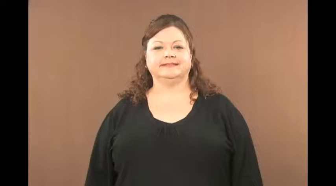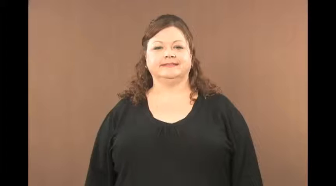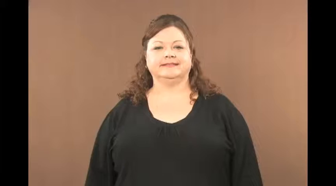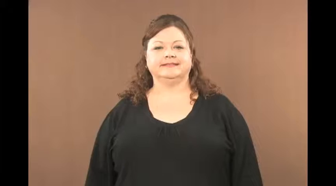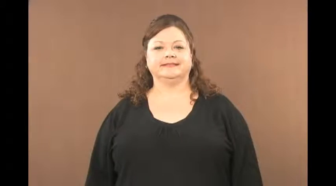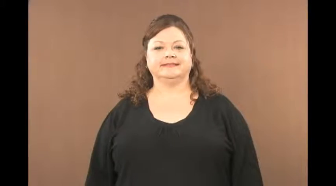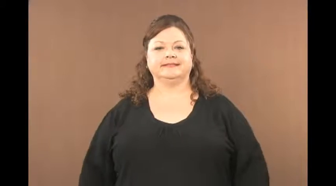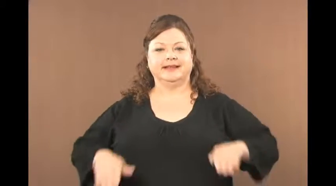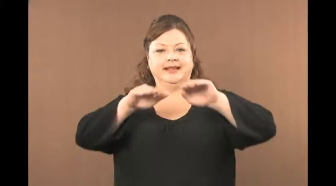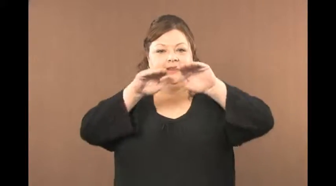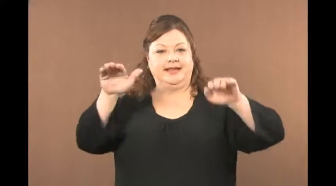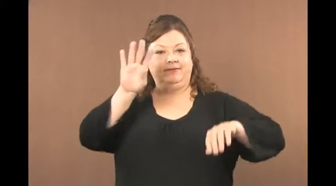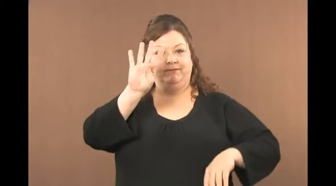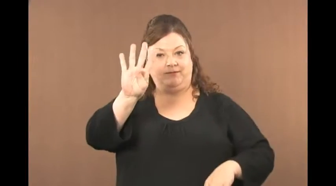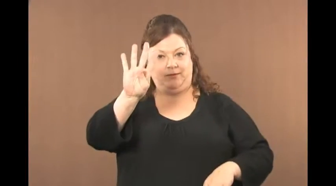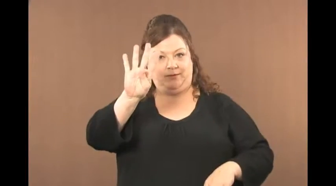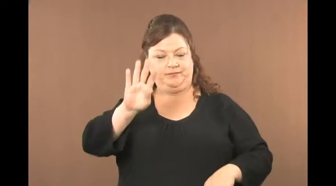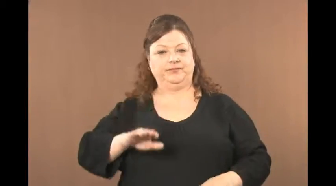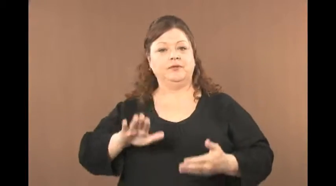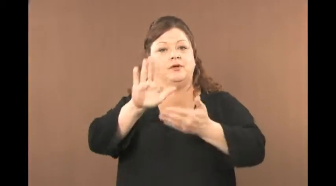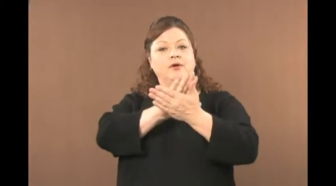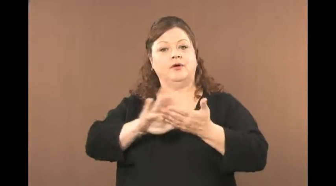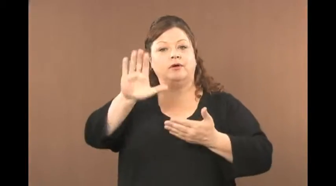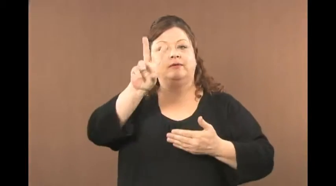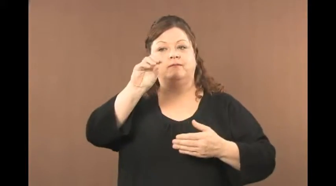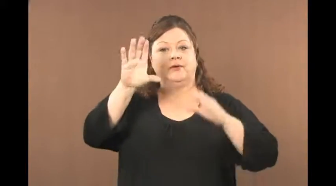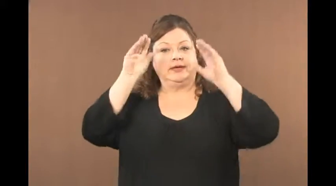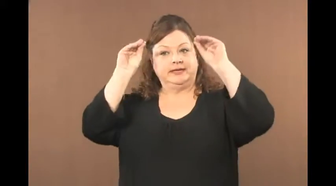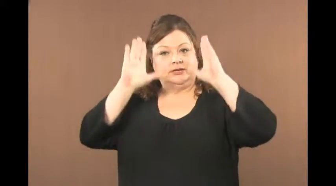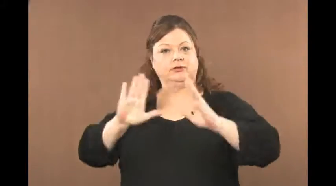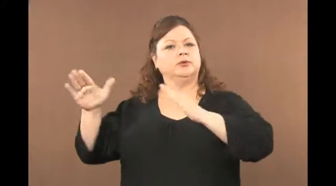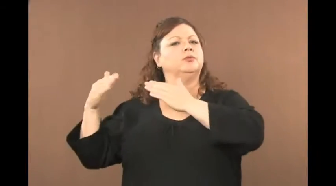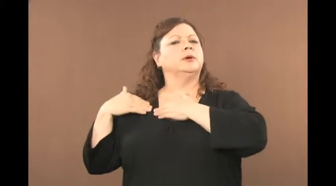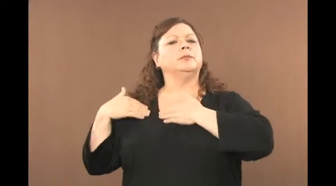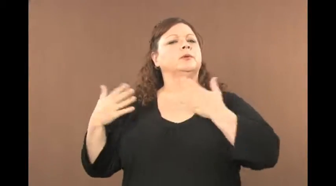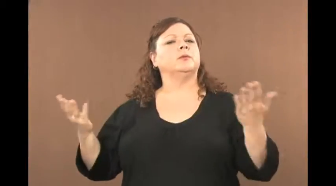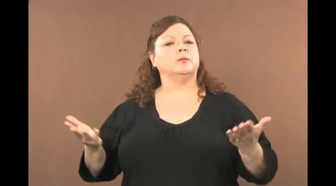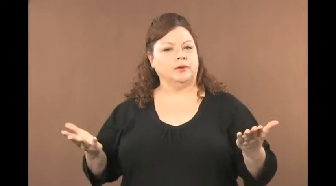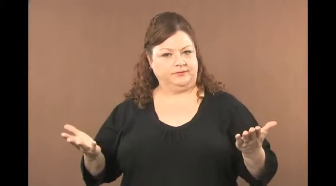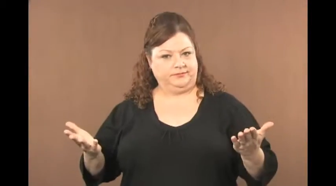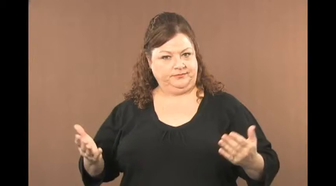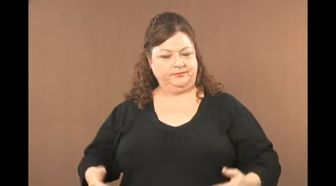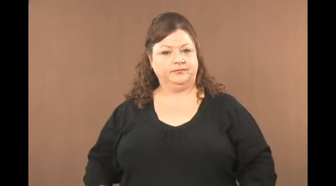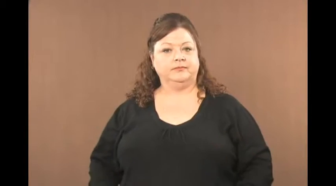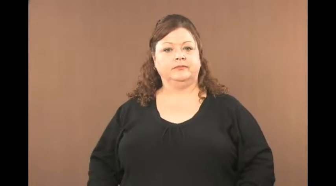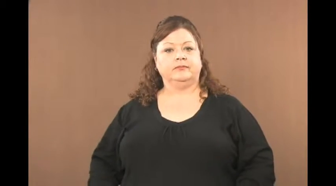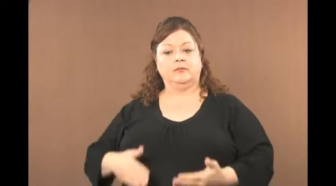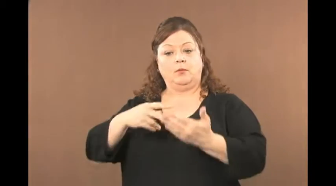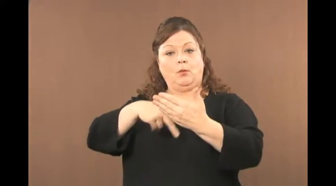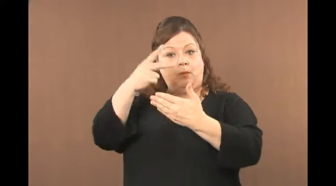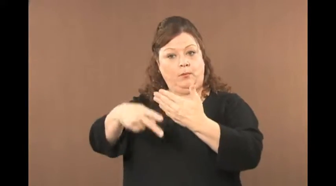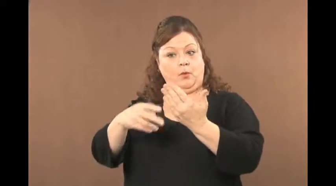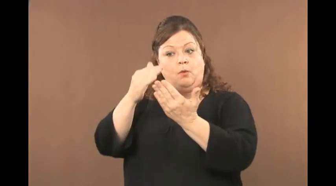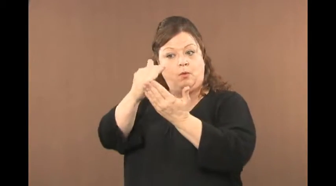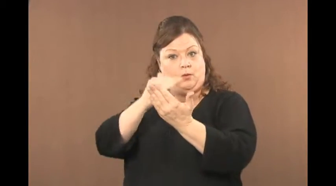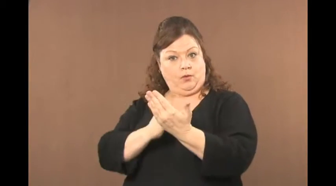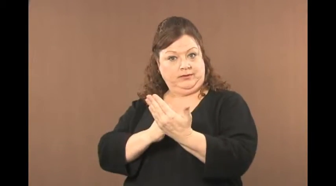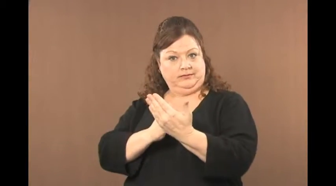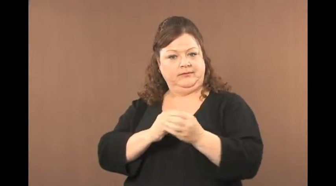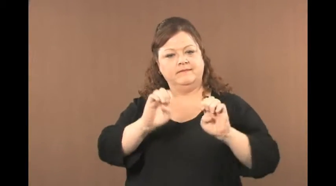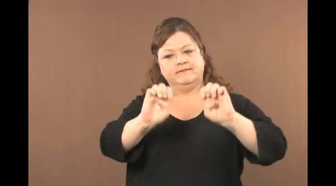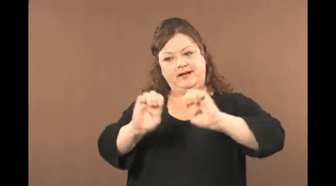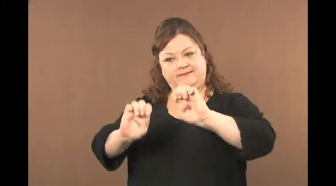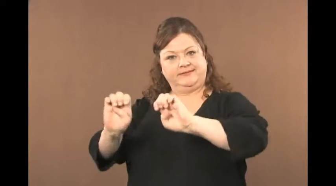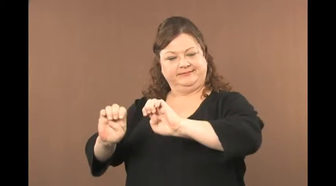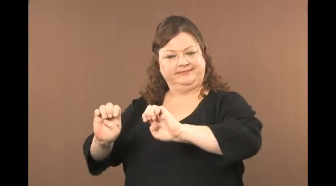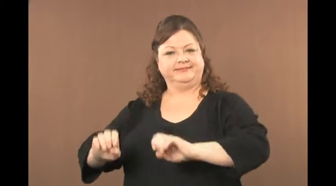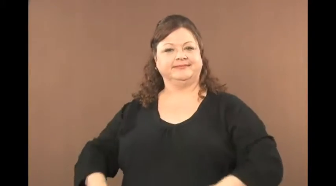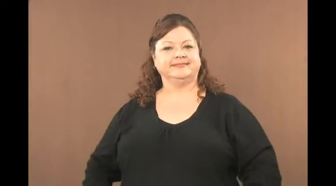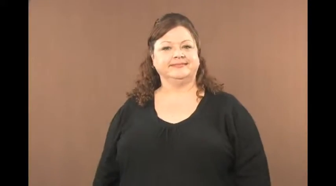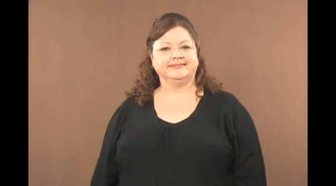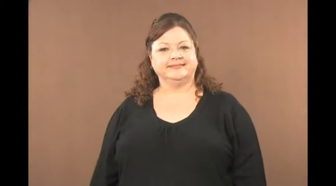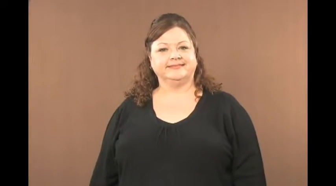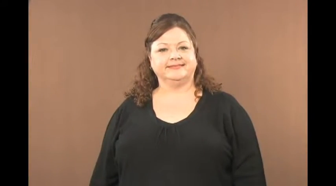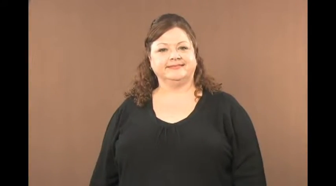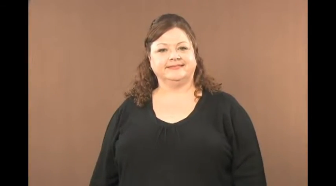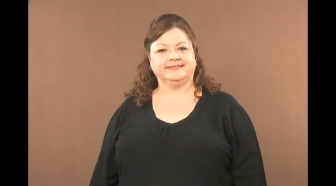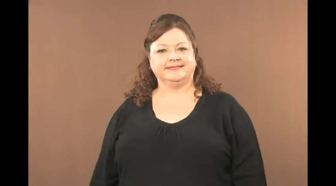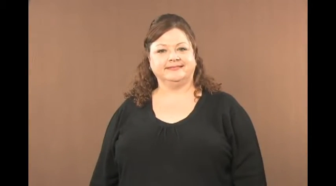Critical Thinking